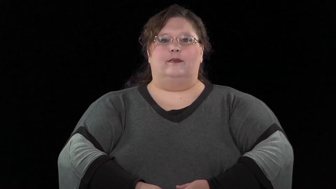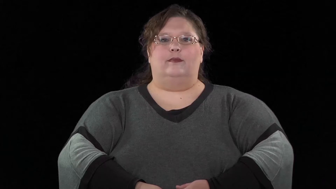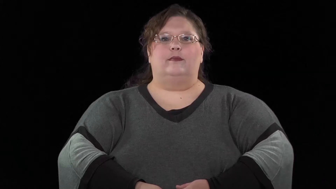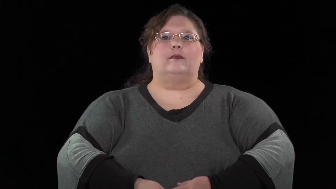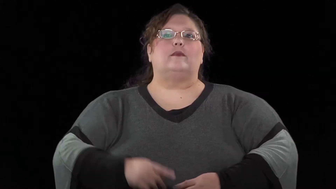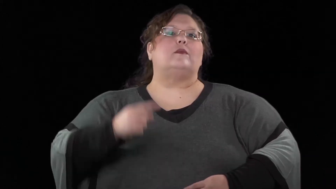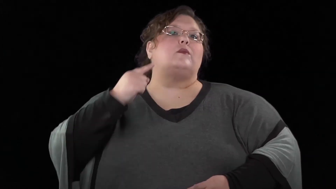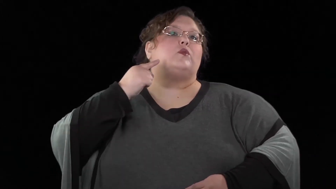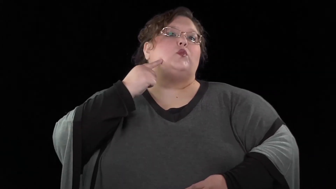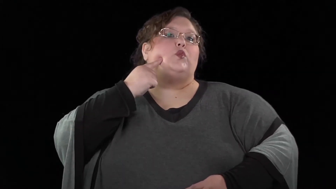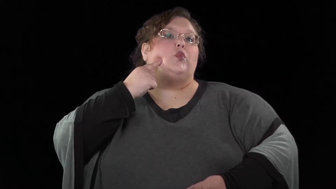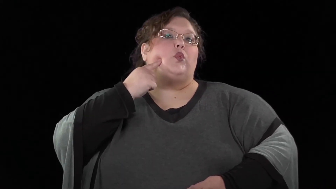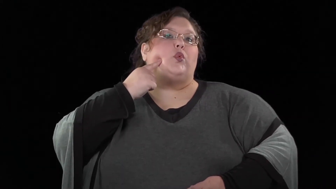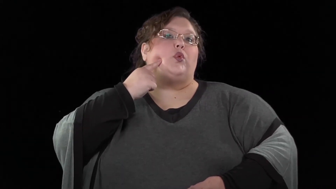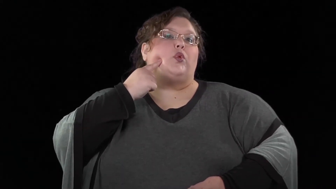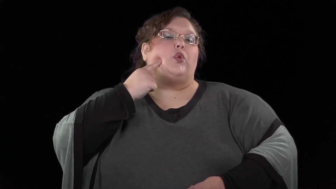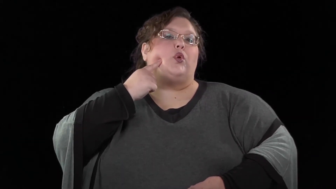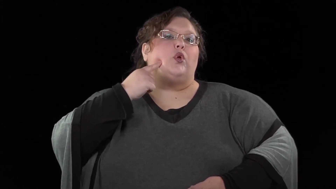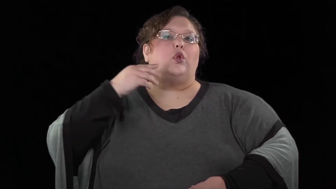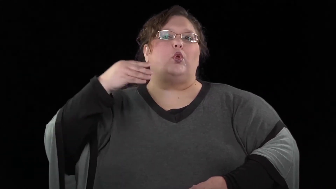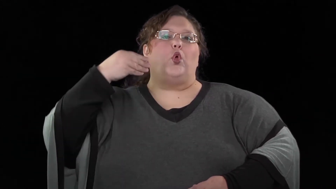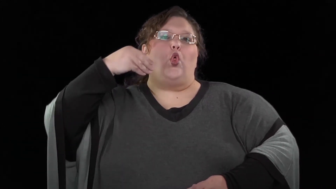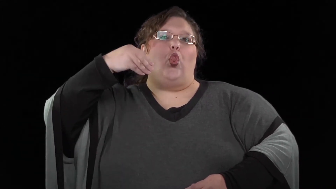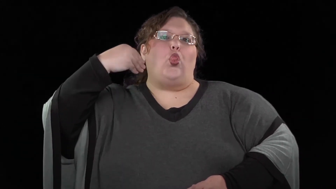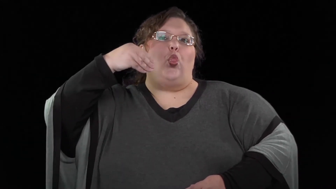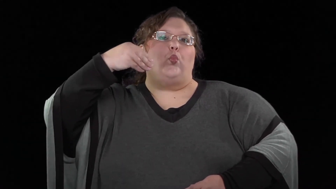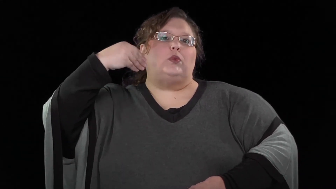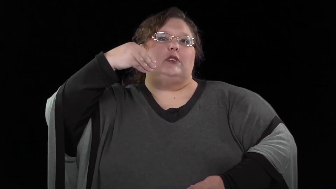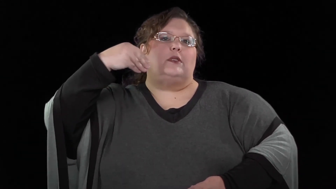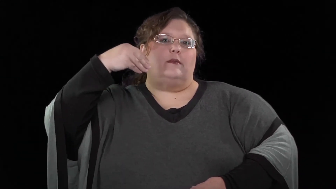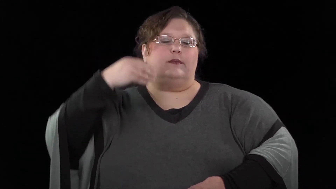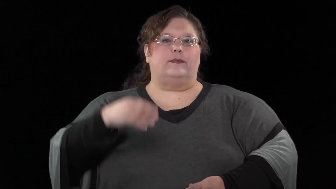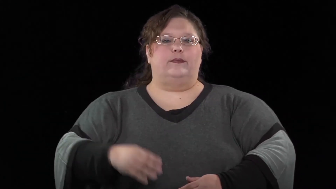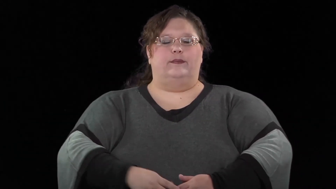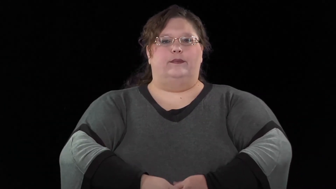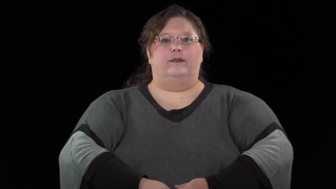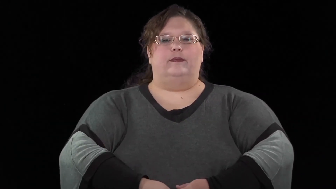loose tooth